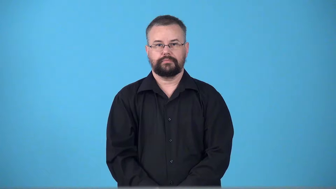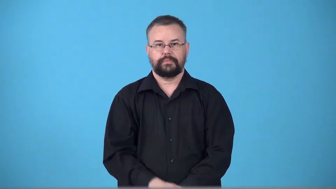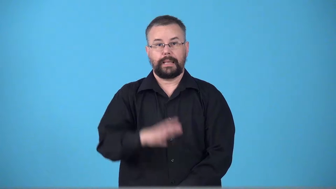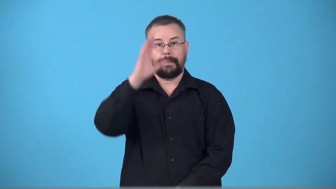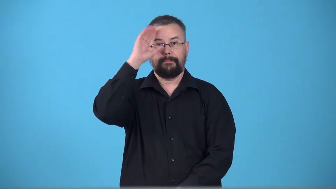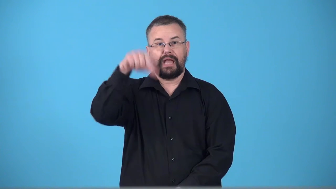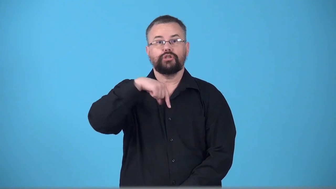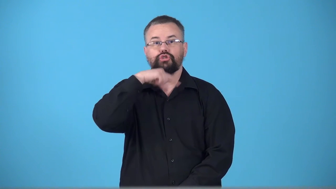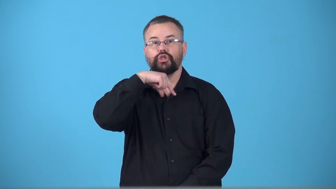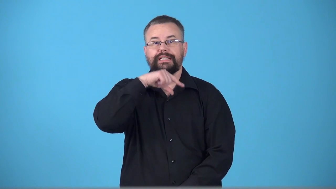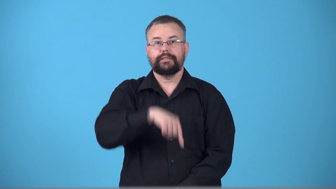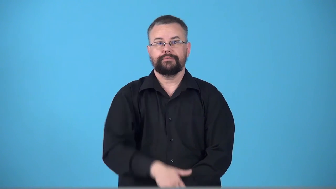tom-male turkey